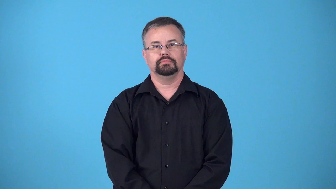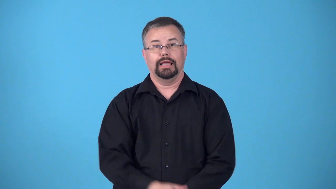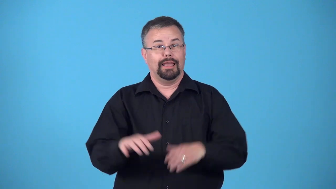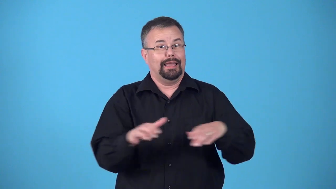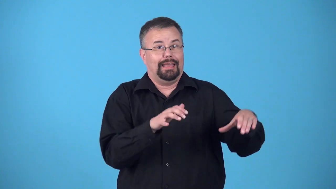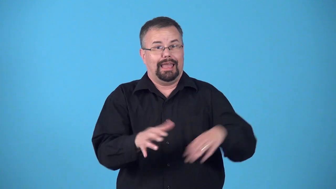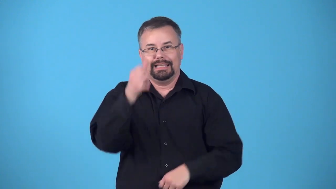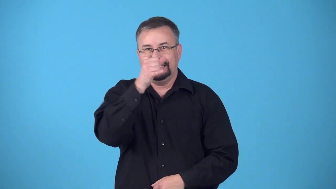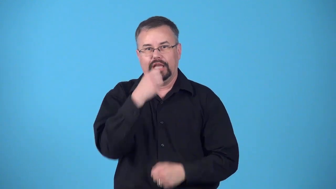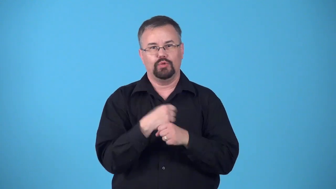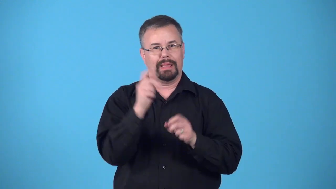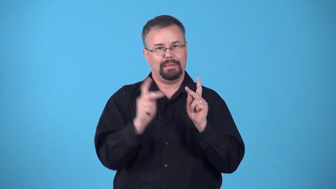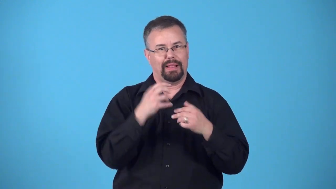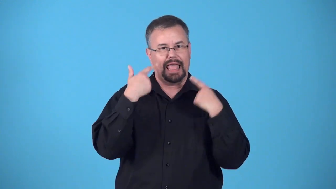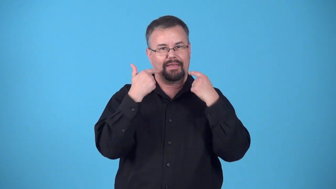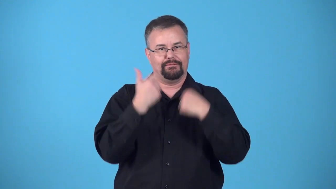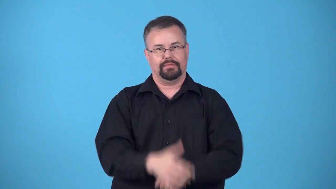play the fool